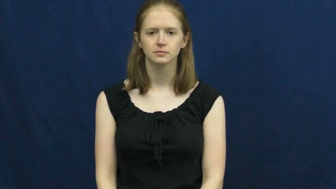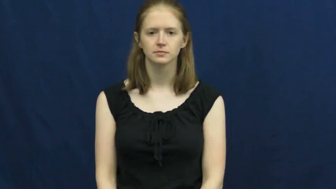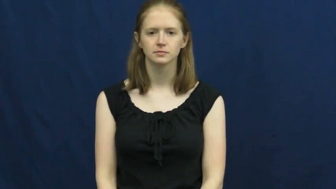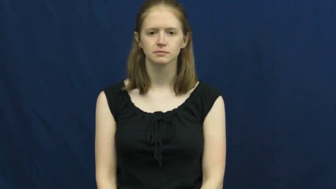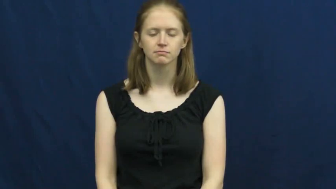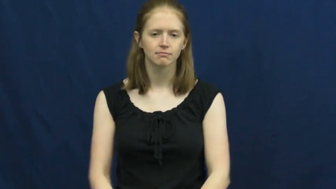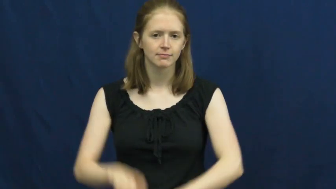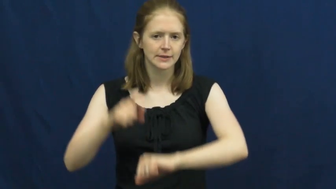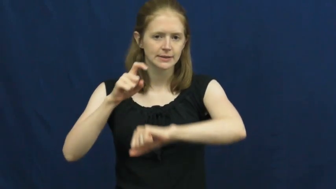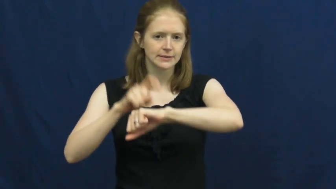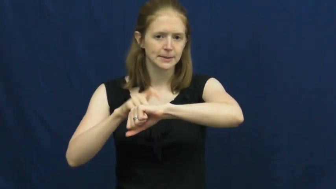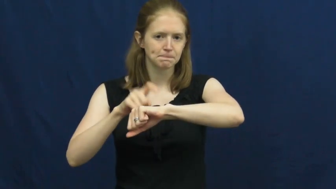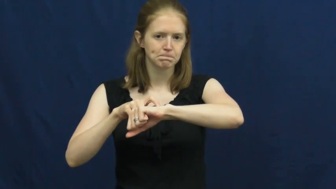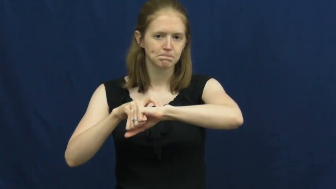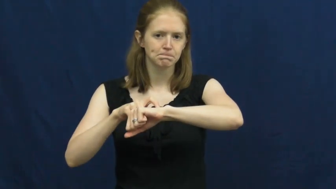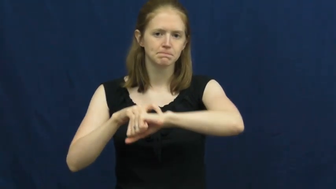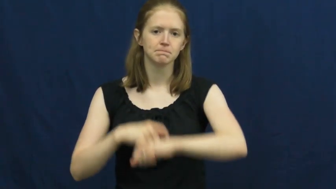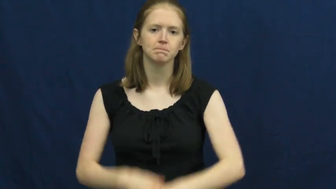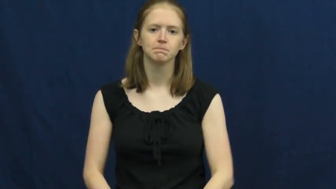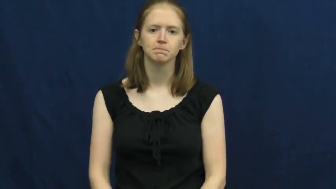temporal